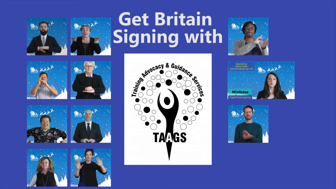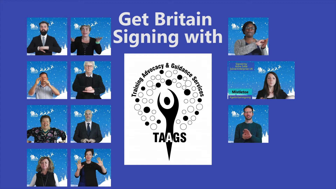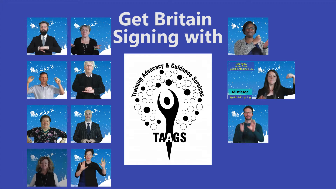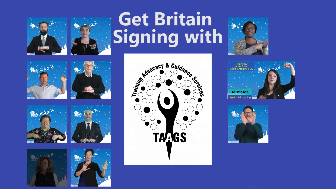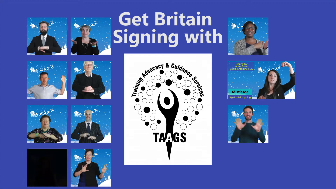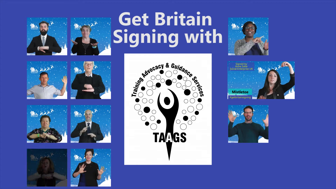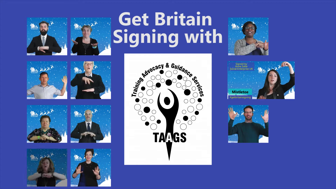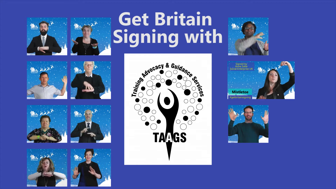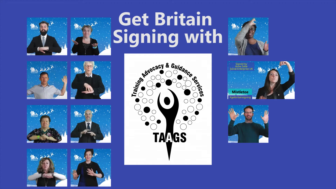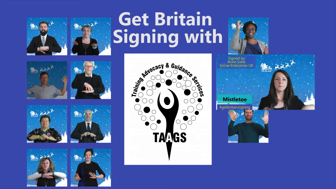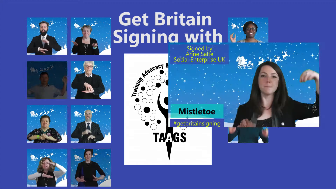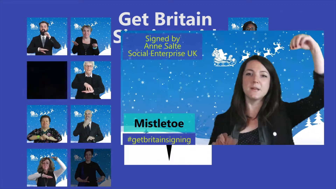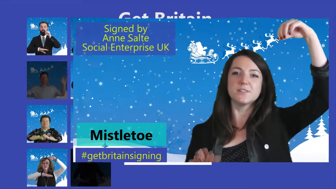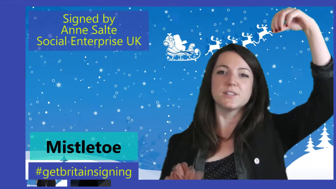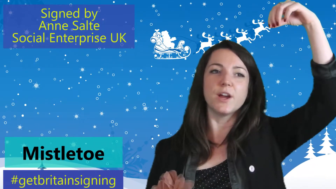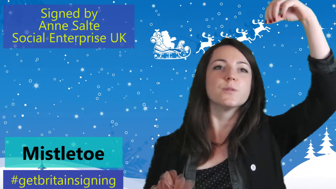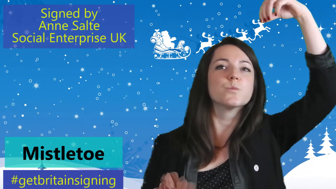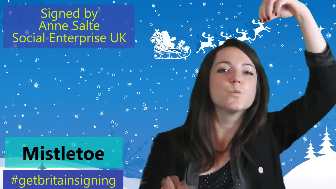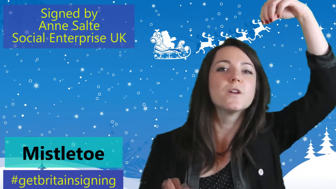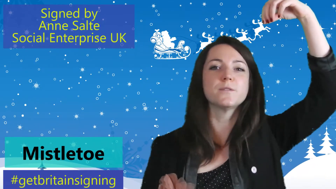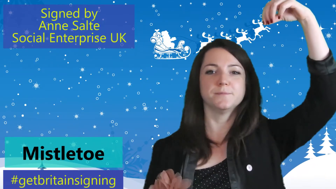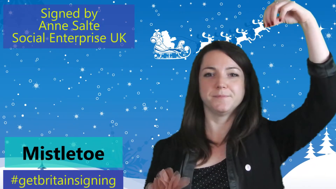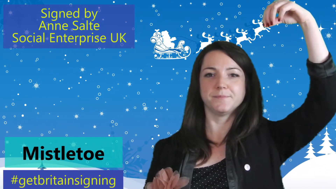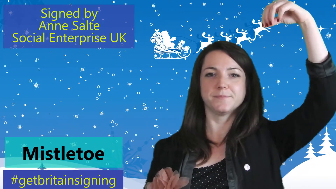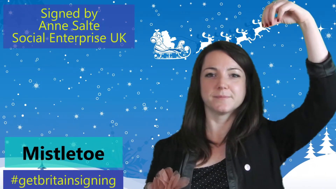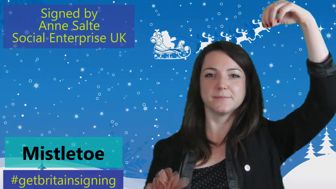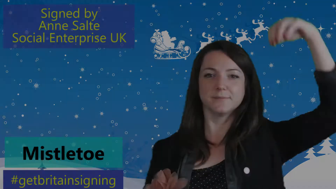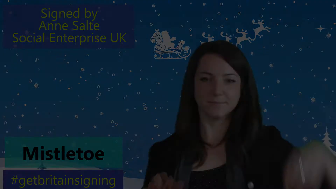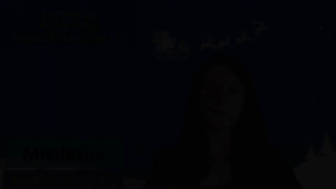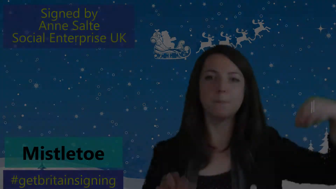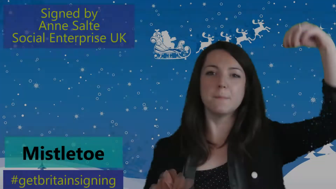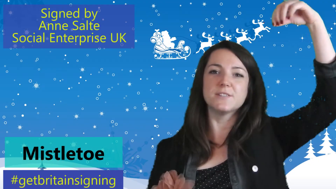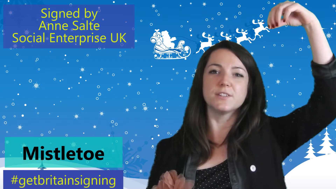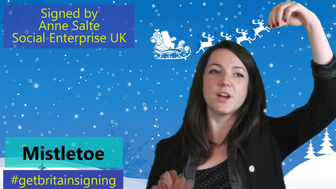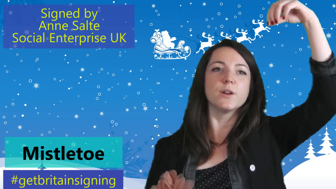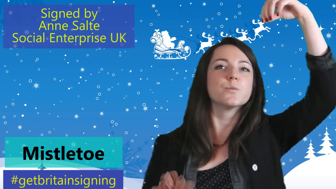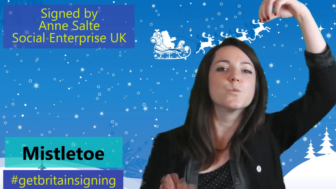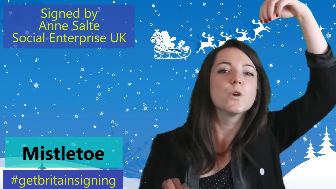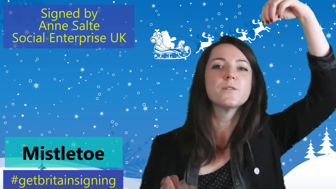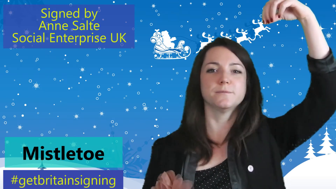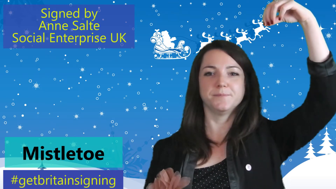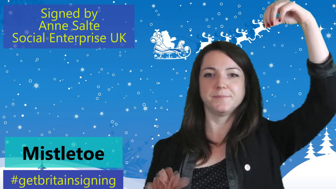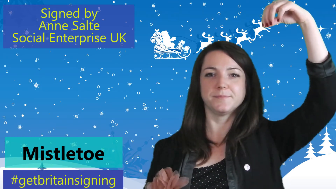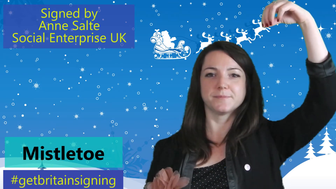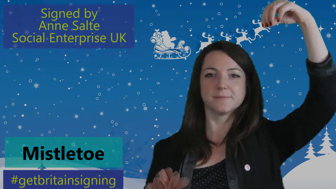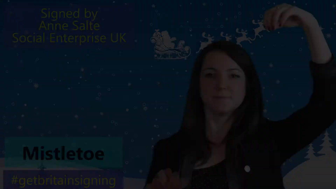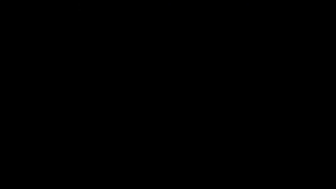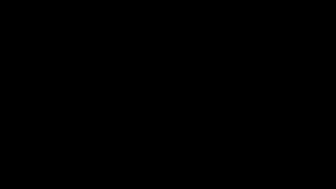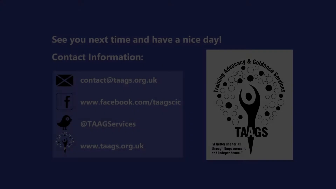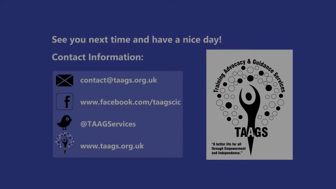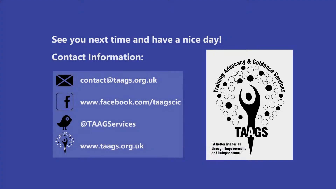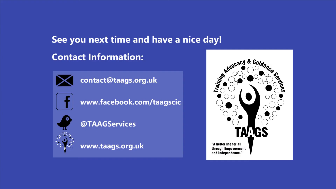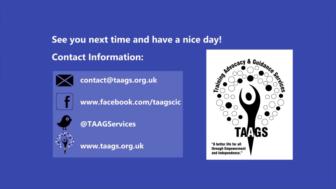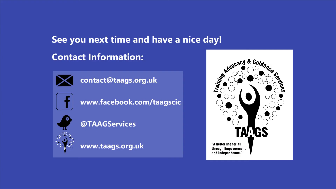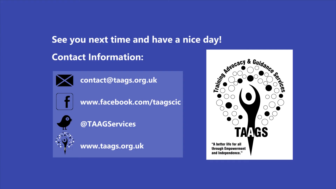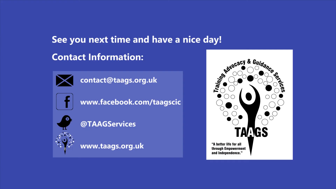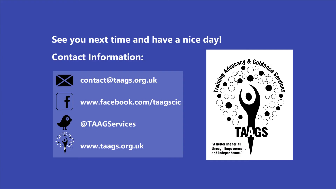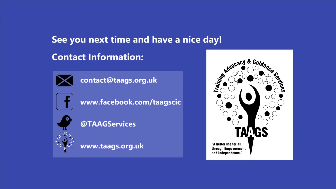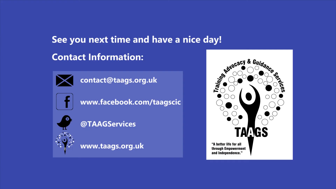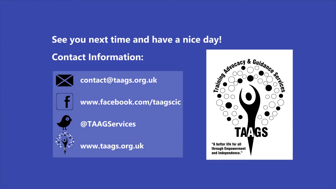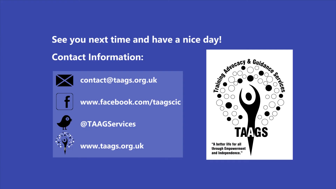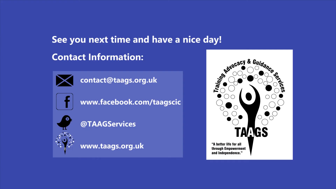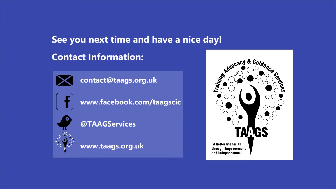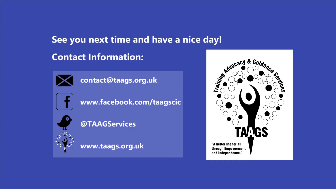Mistletoe